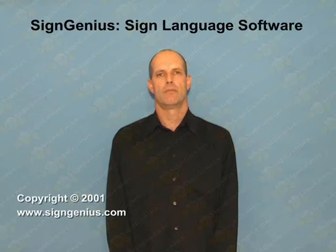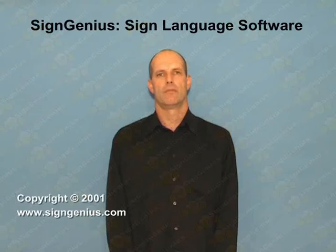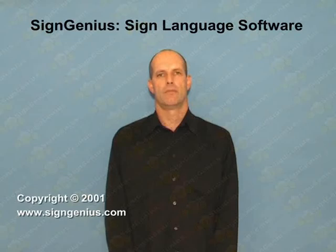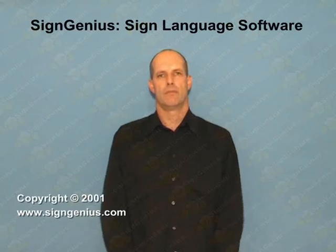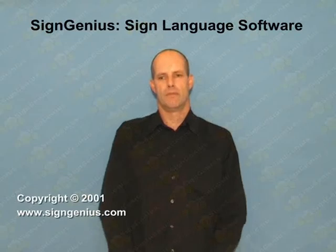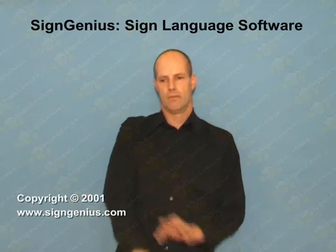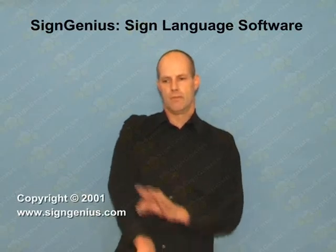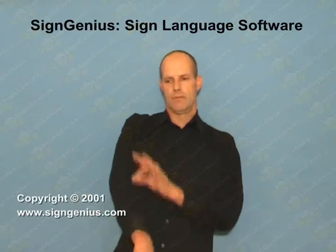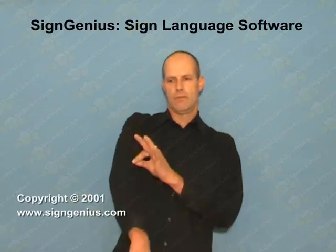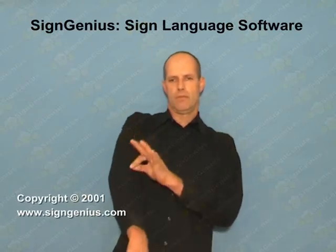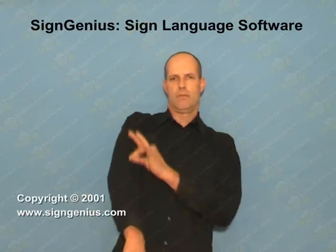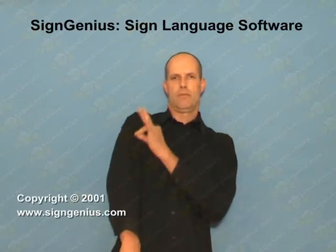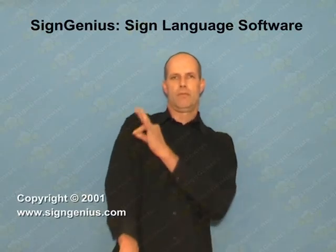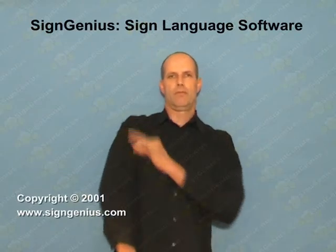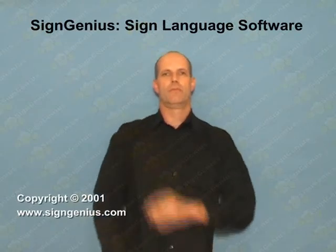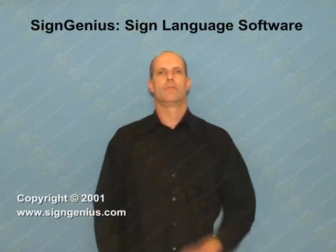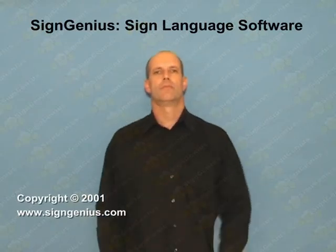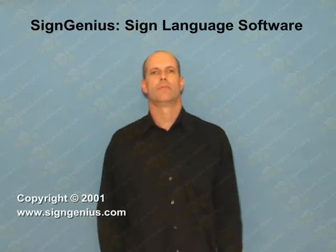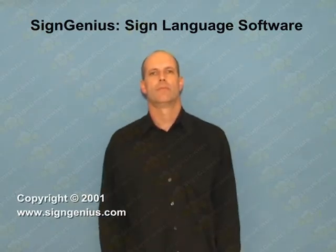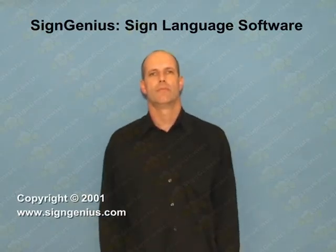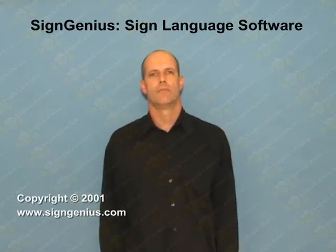FUR